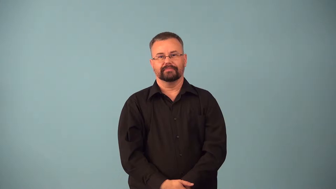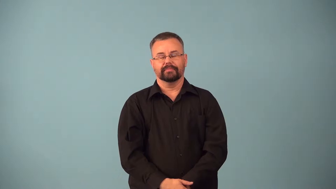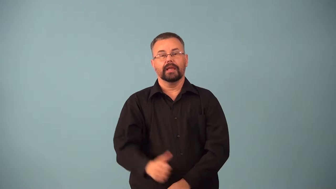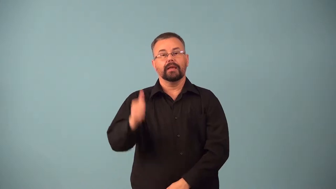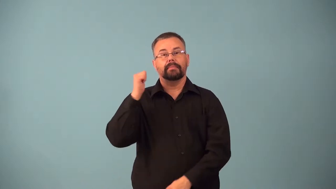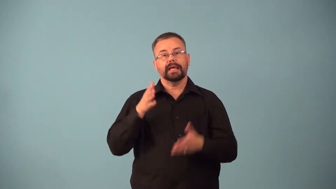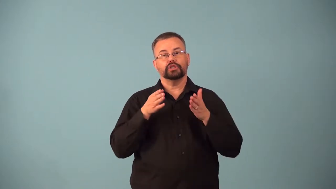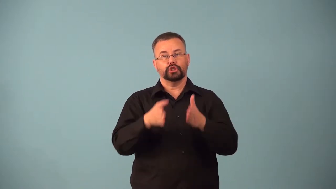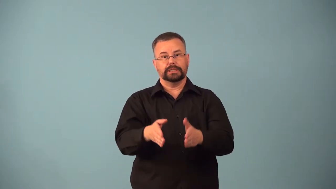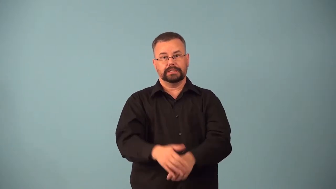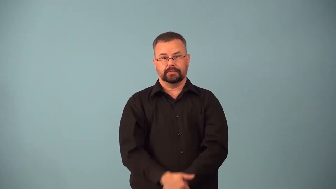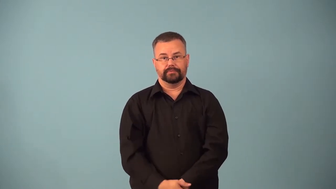backstreet